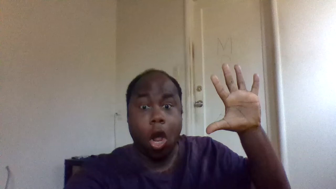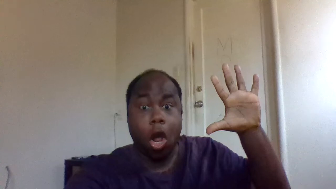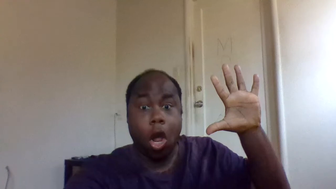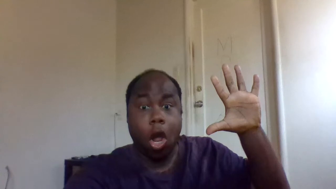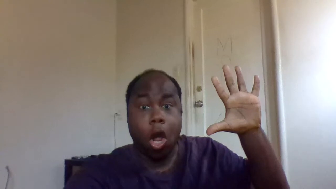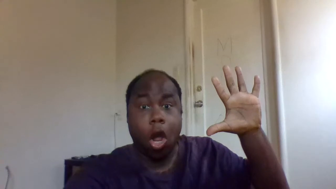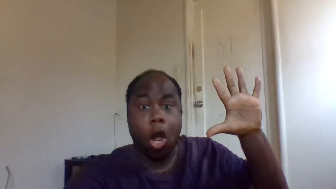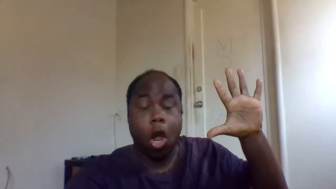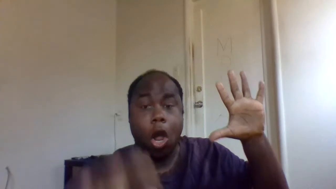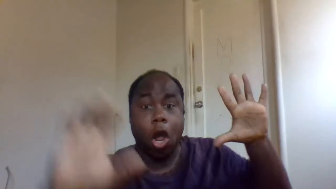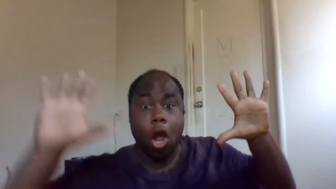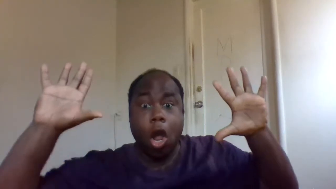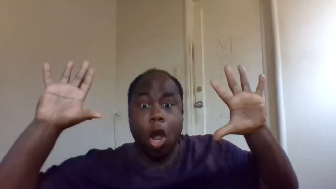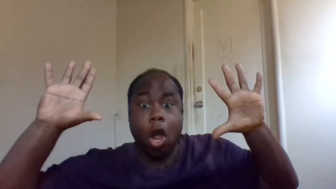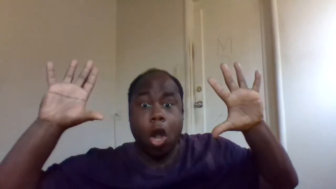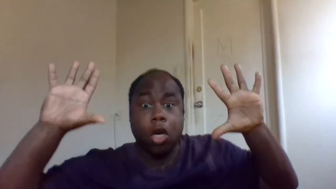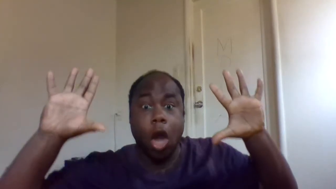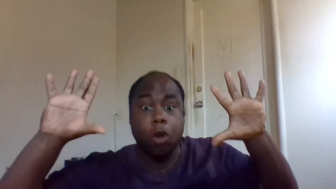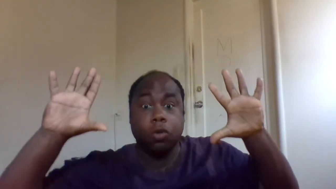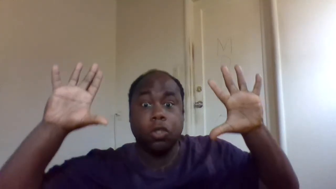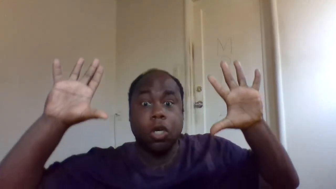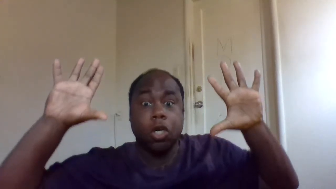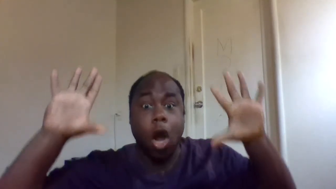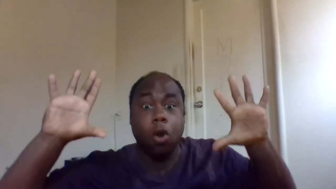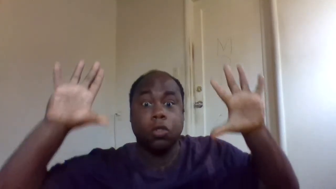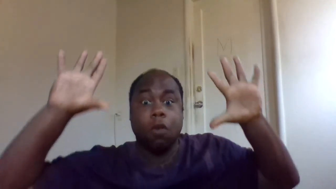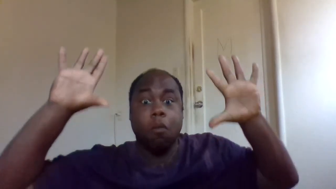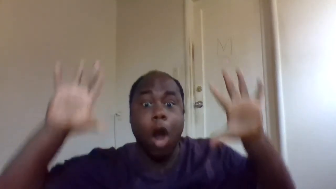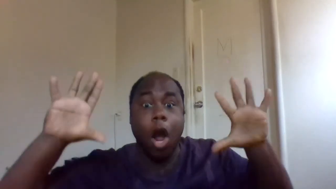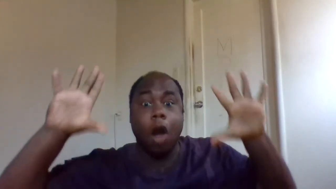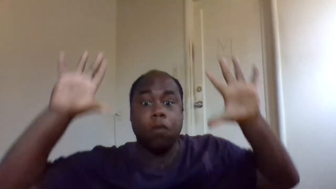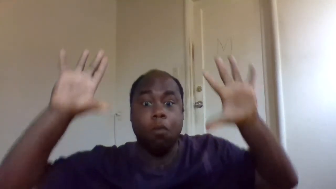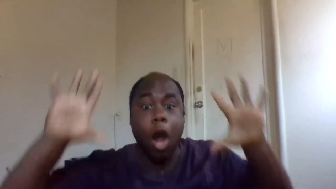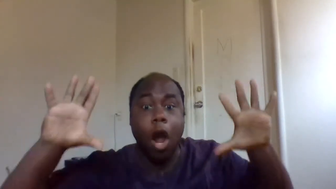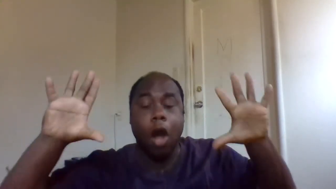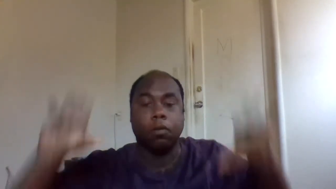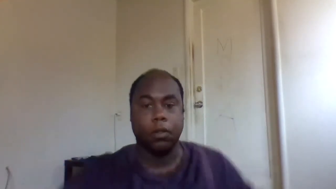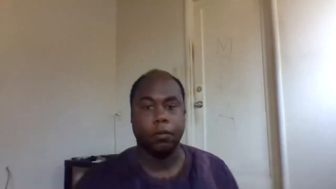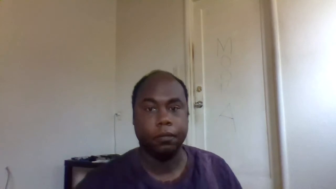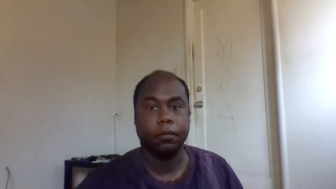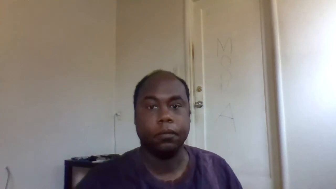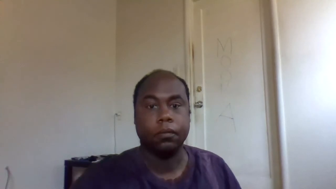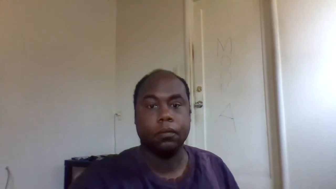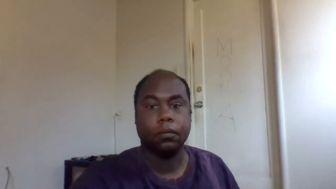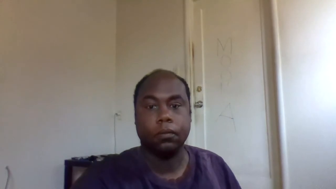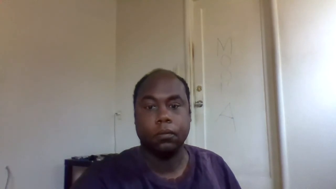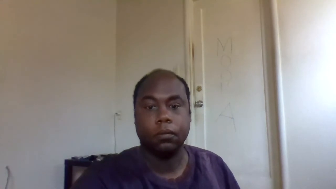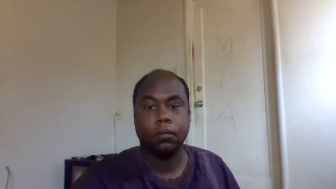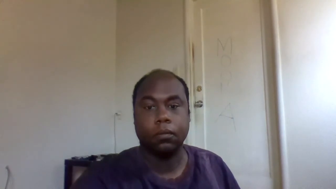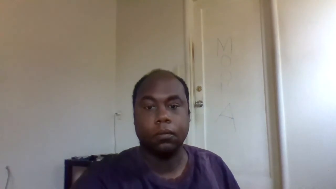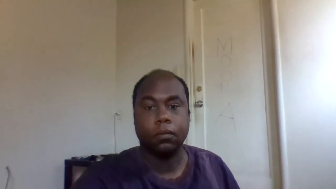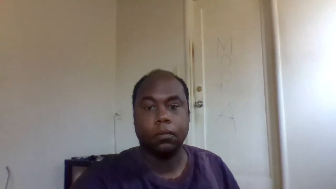Ghost Ghost Mom Mom